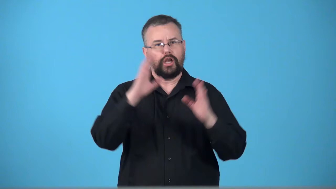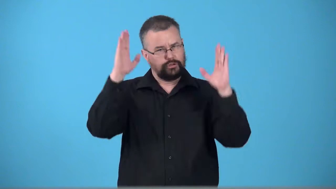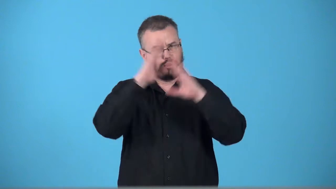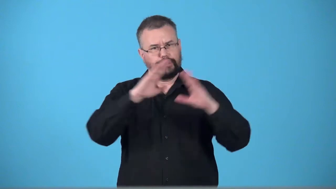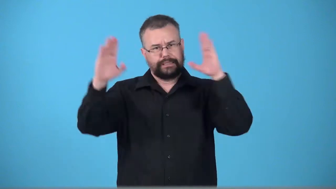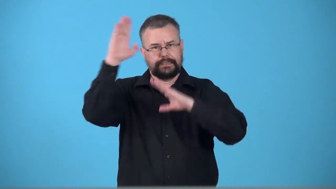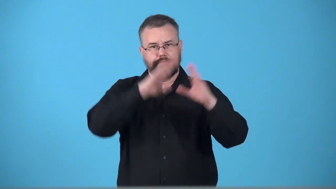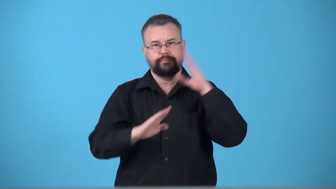troublesome